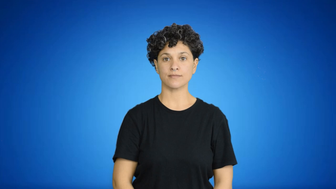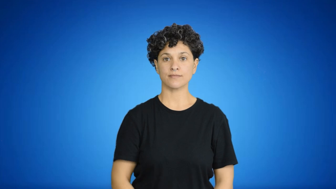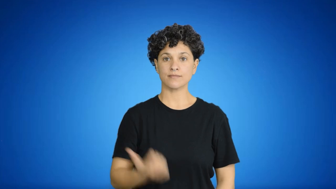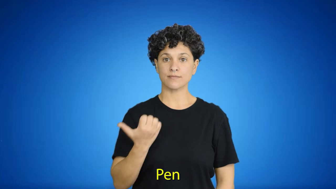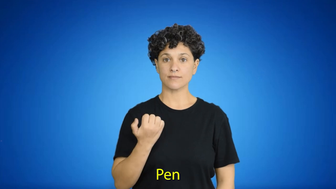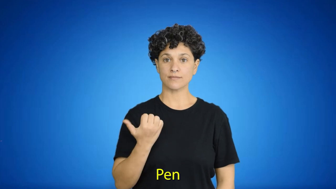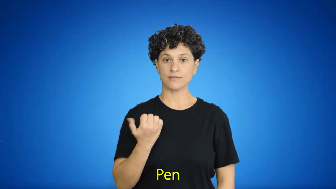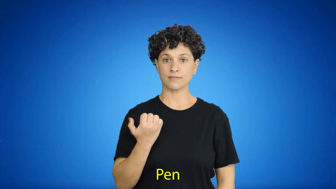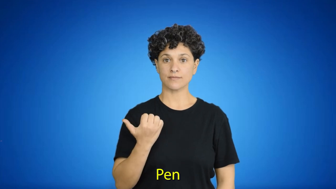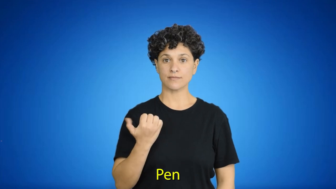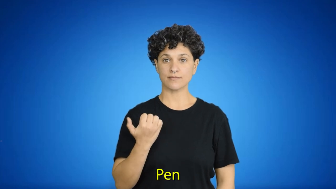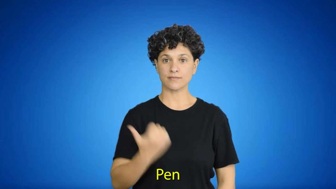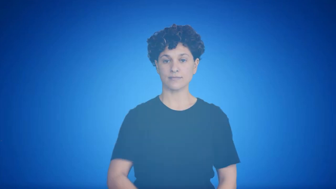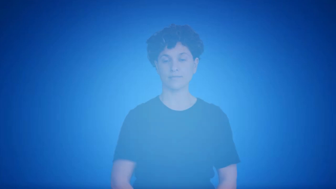Pen